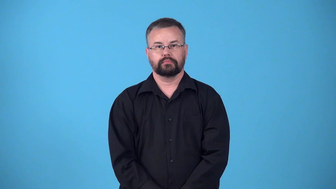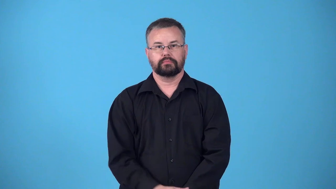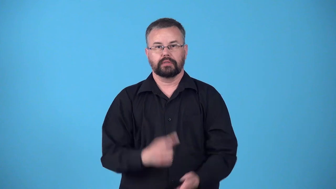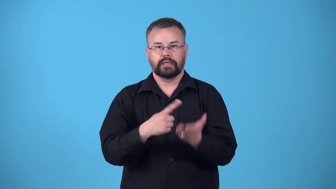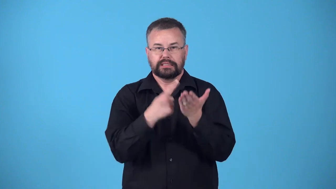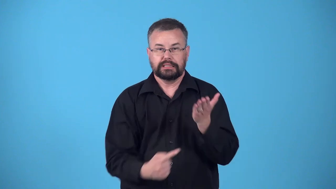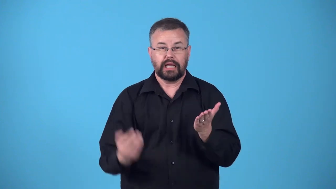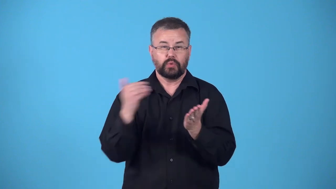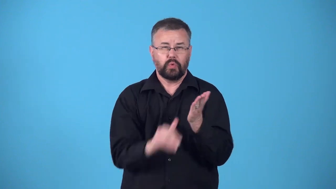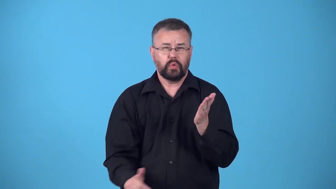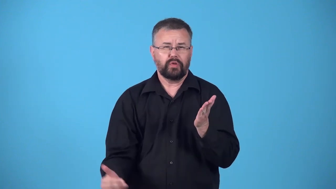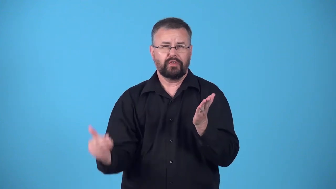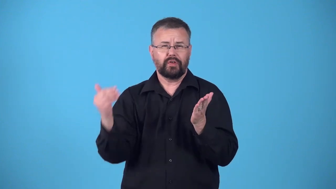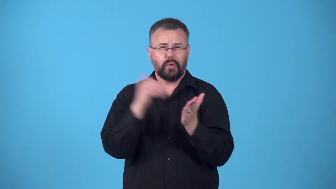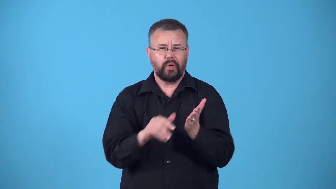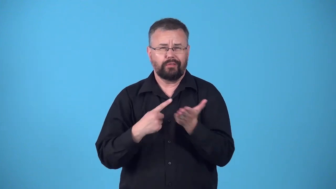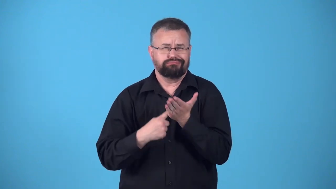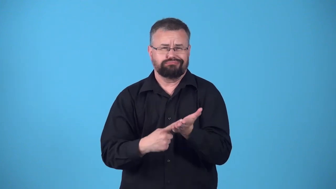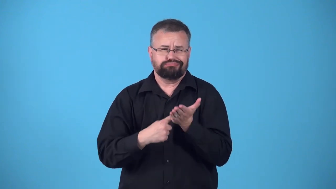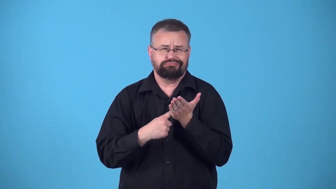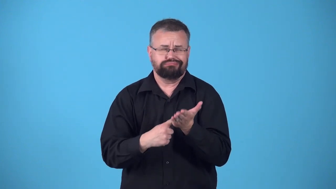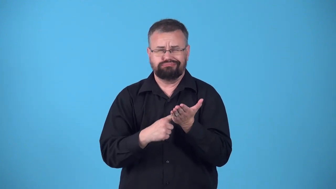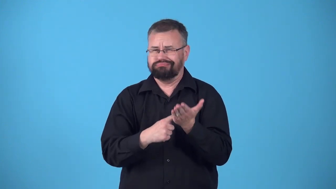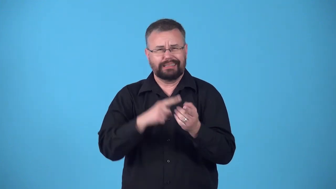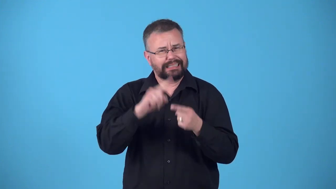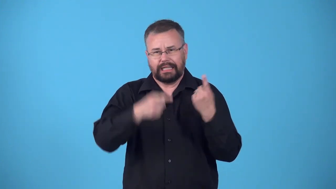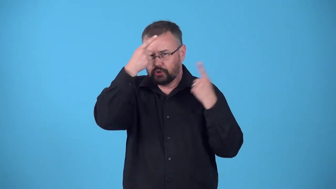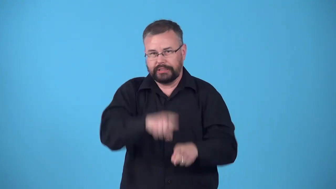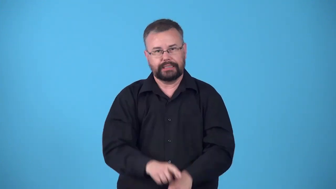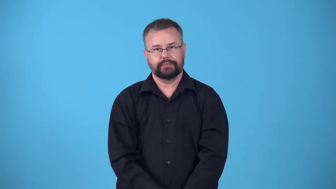go round in circles